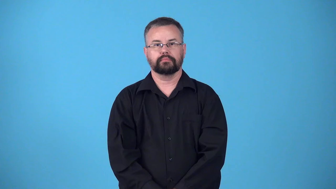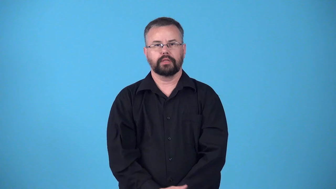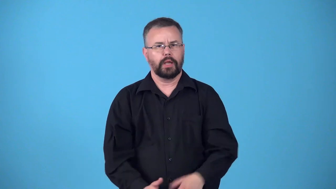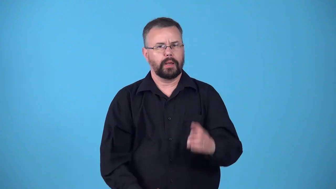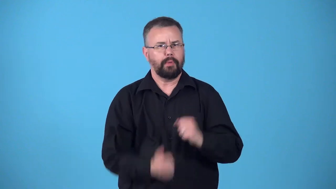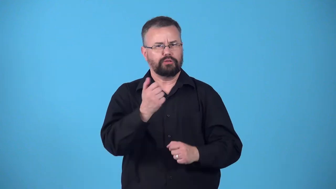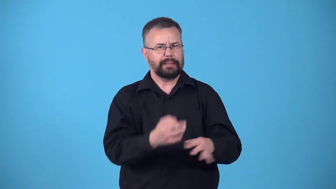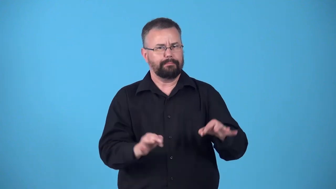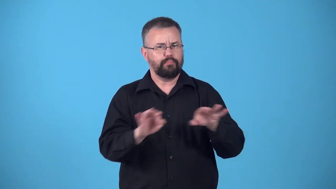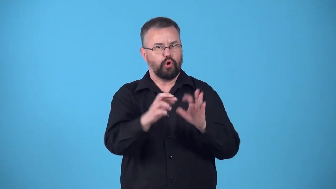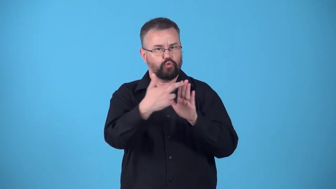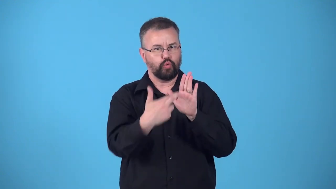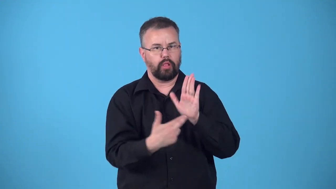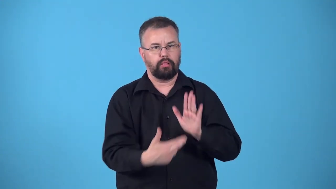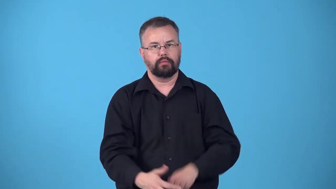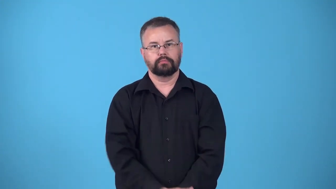golden rule